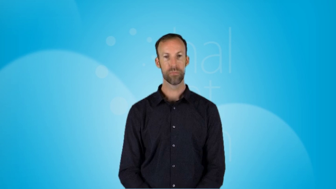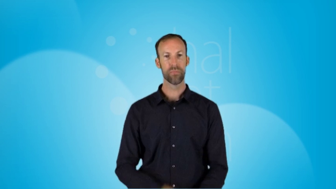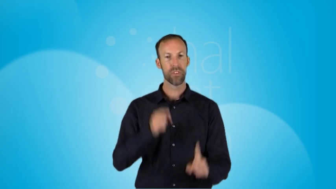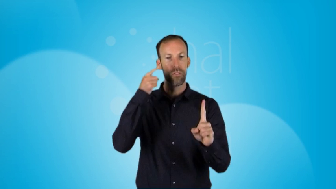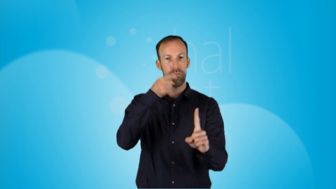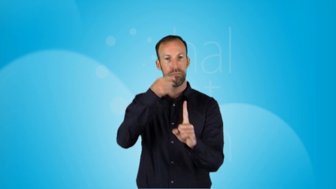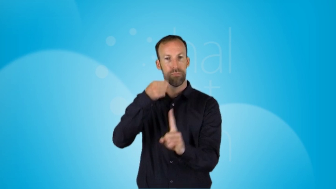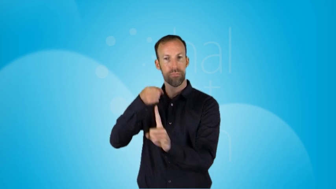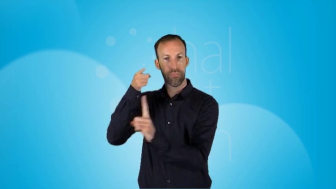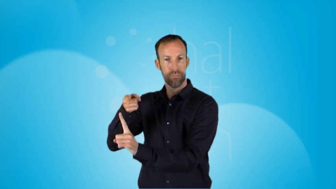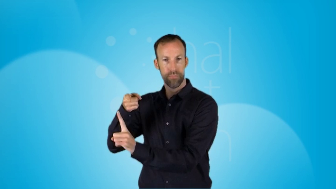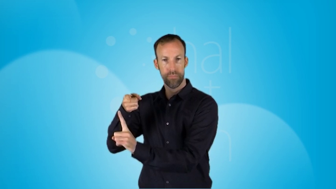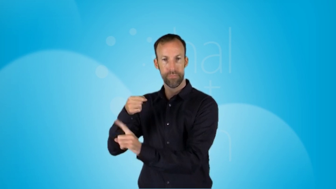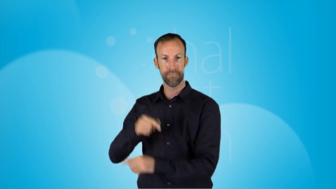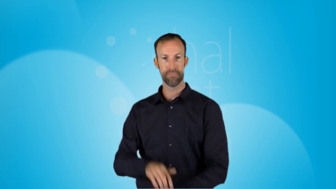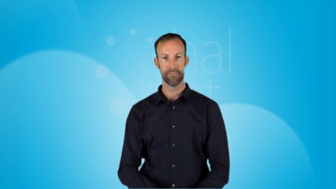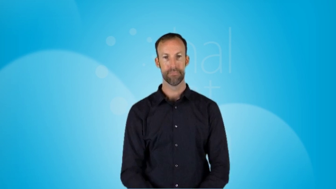addresses